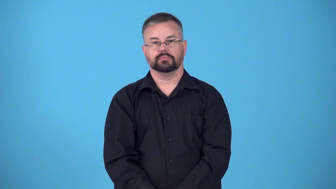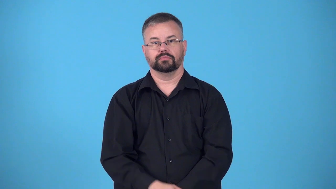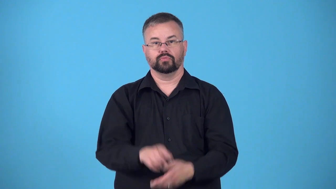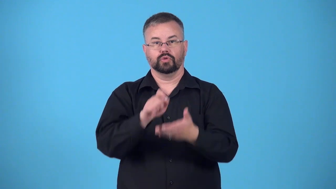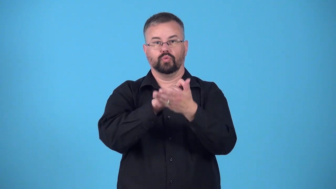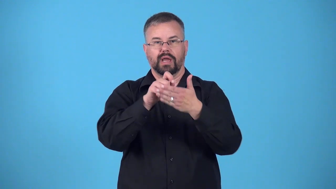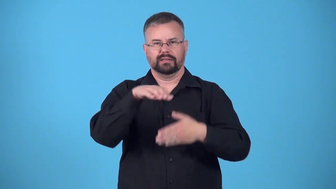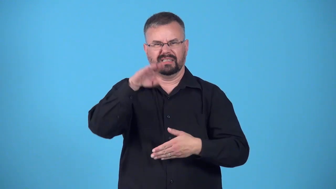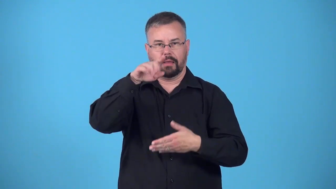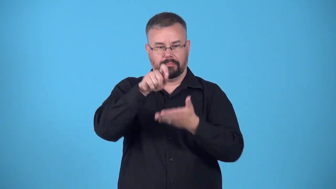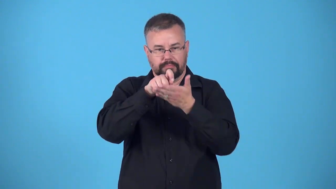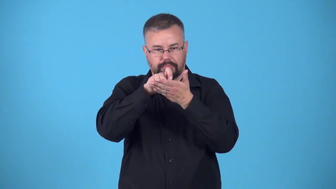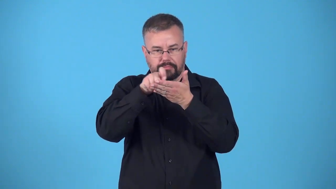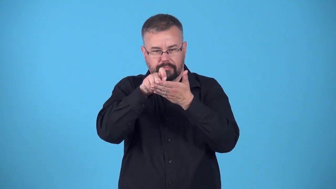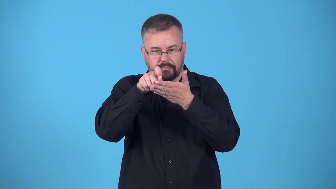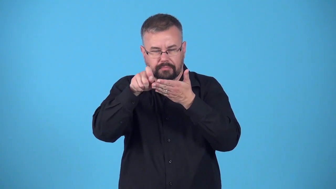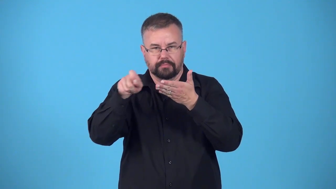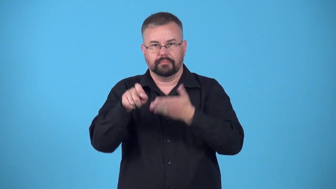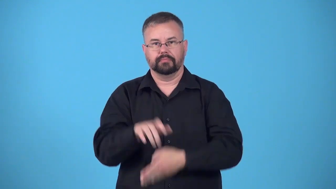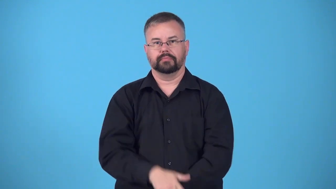superscribe